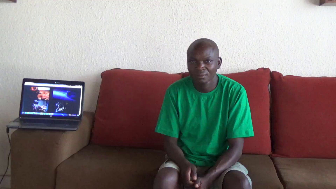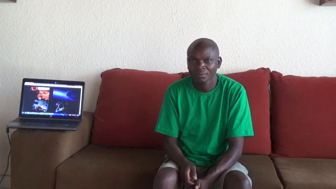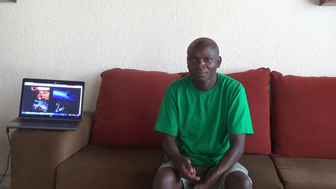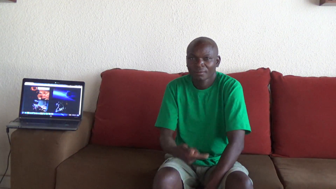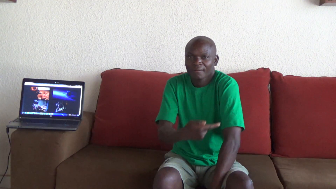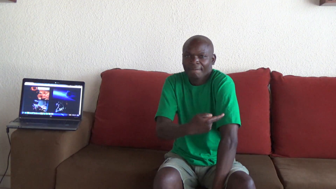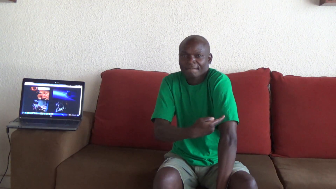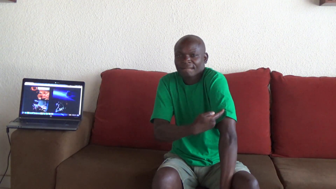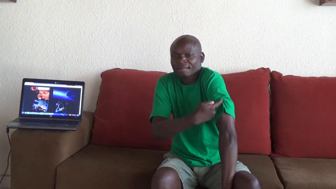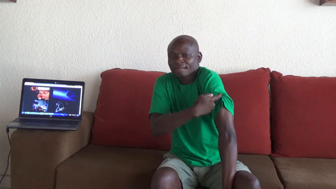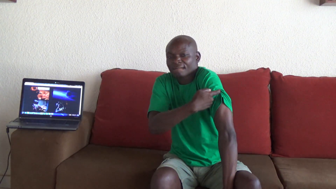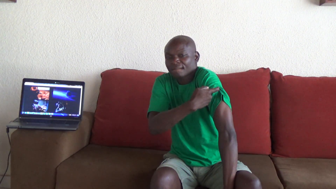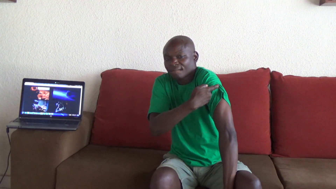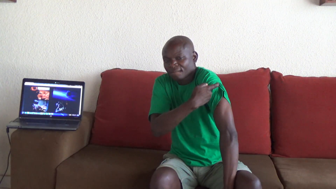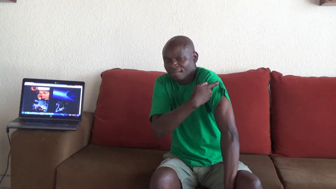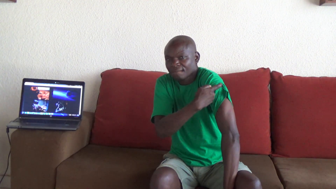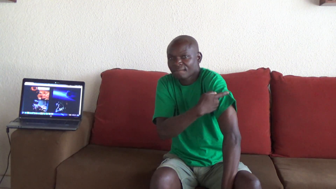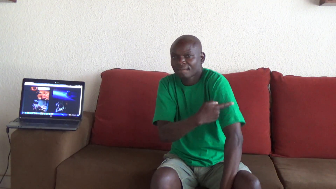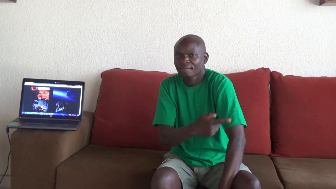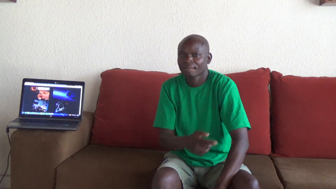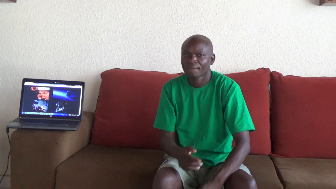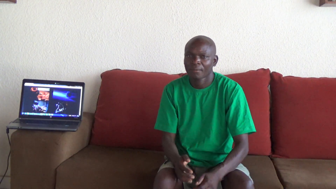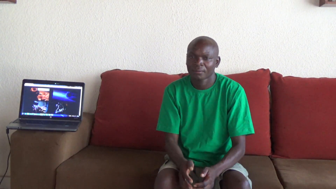hypodermic